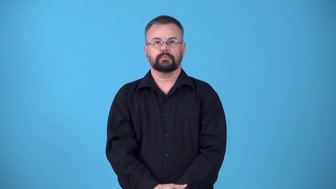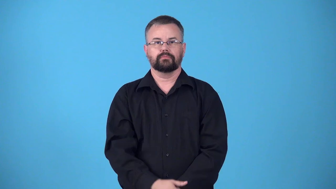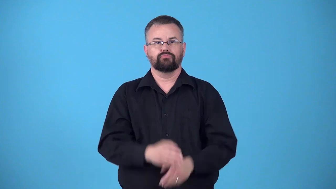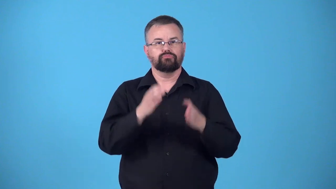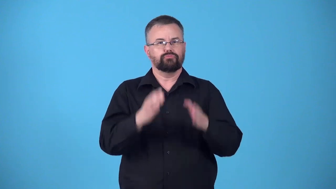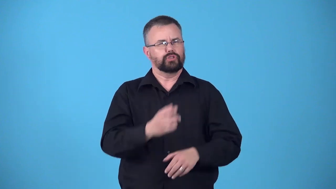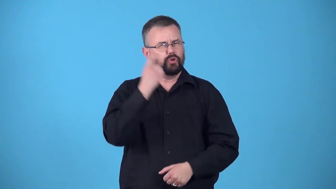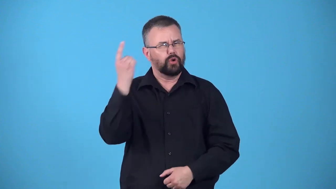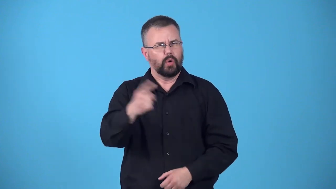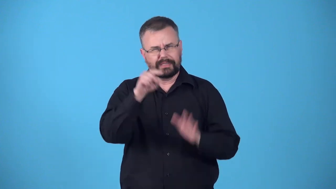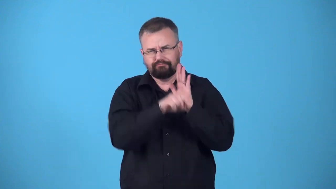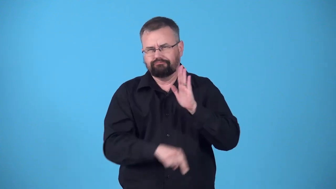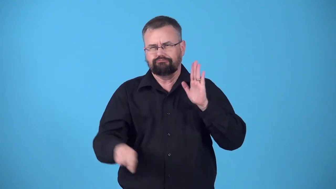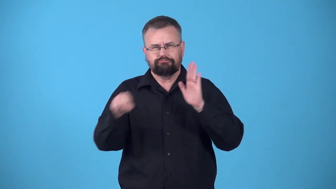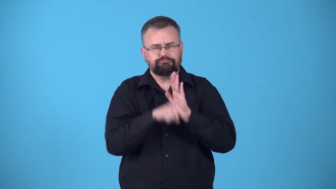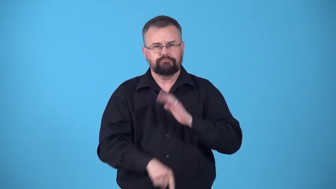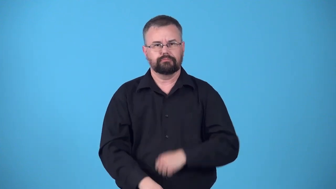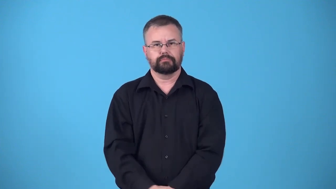crepe hanger